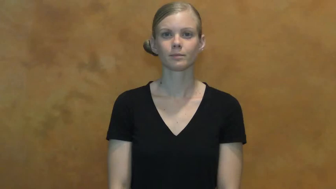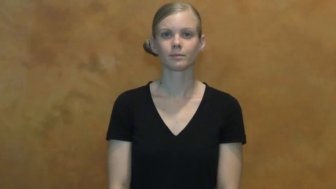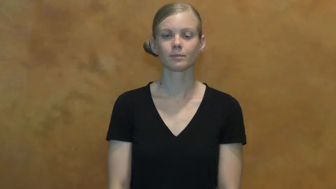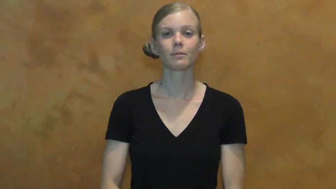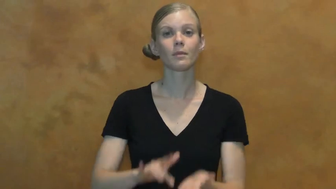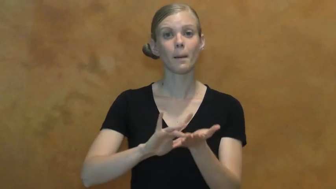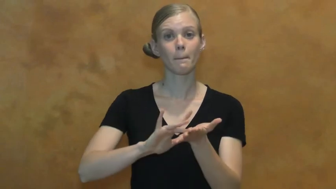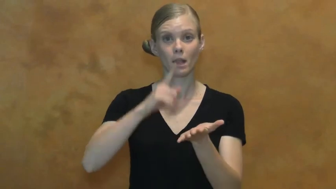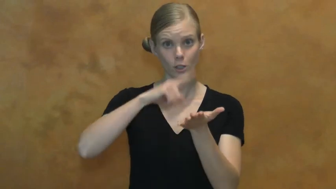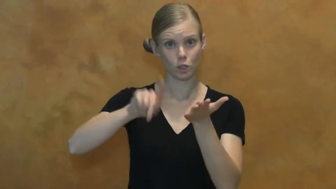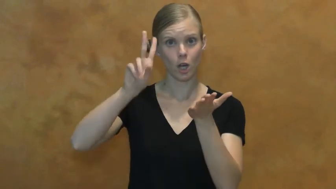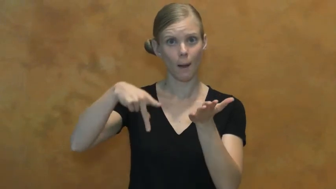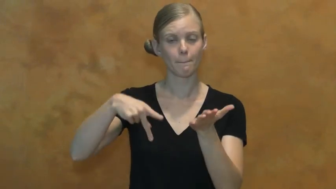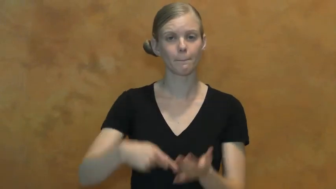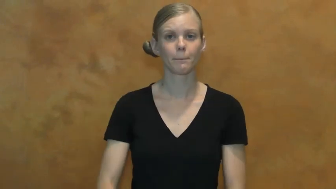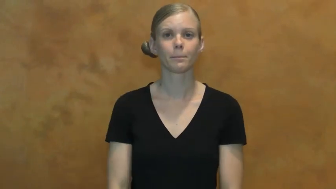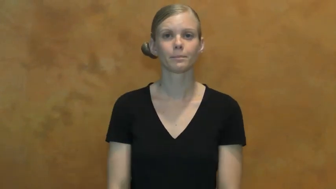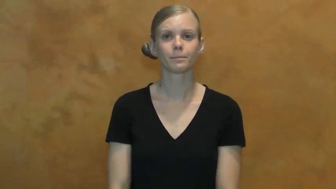medical checkup